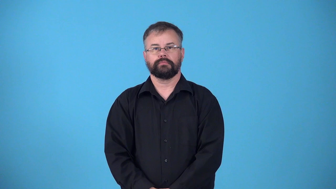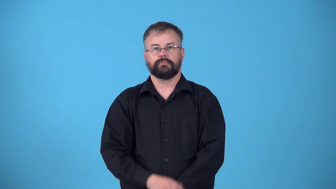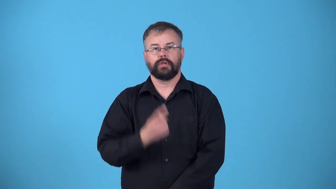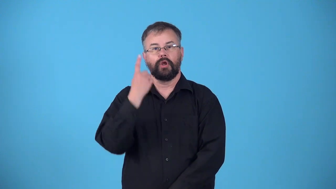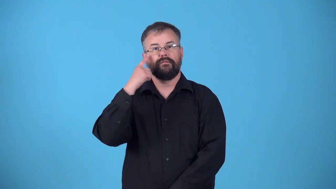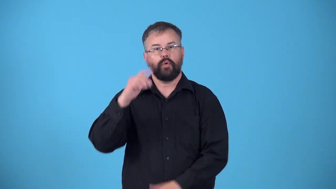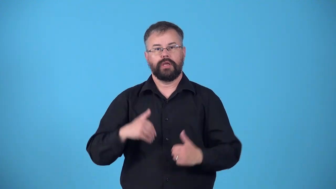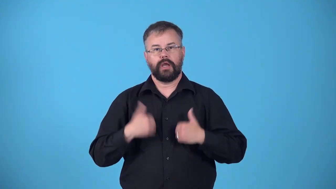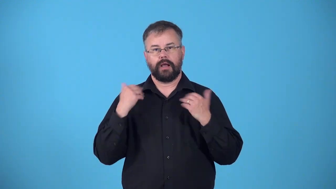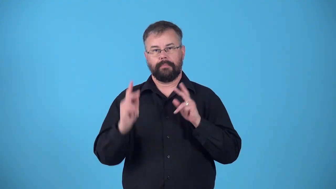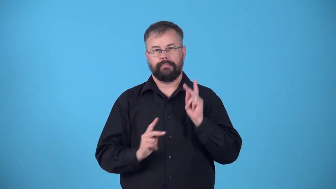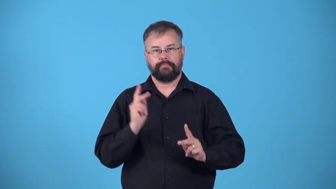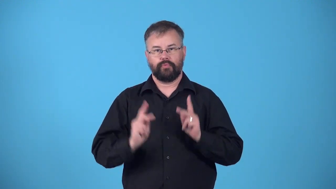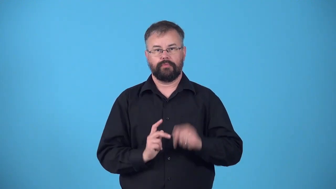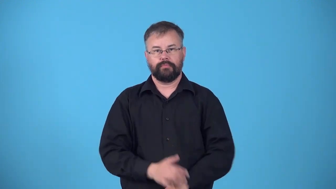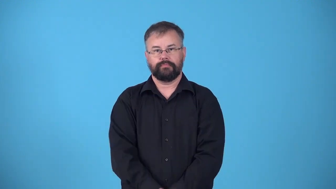junior,juvenile